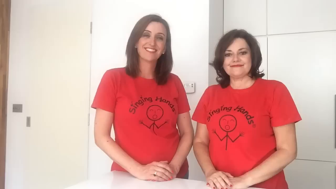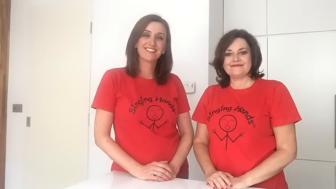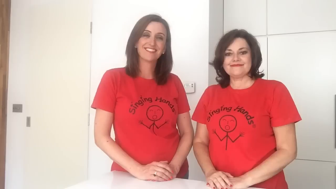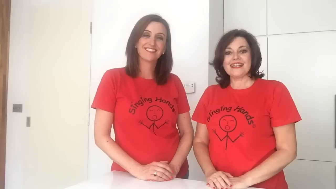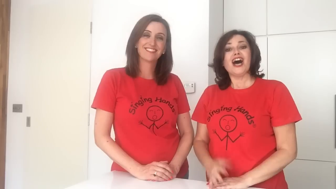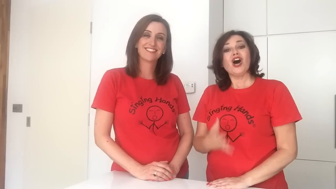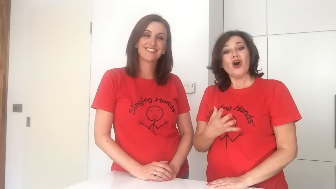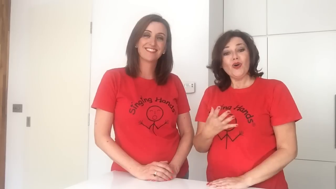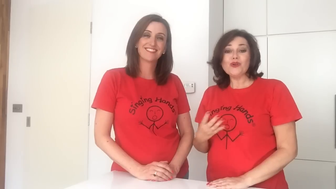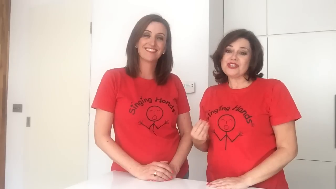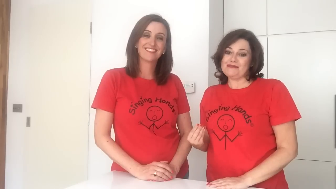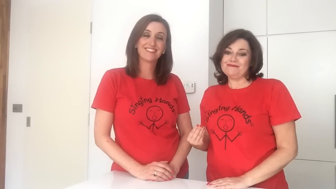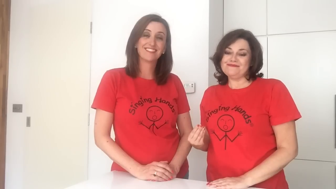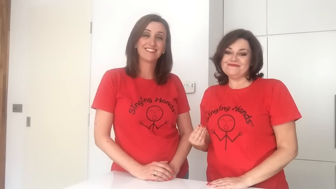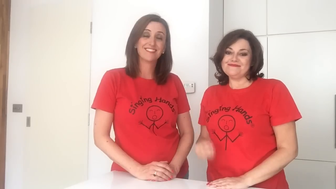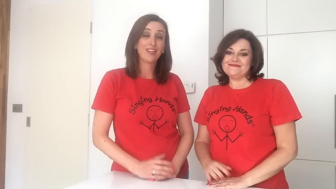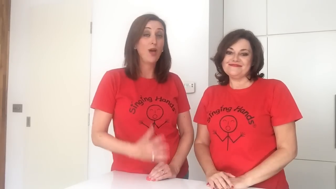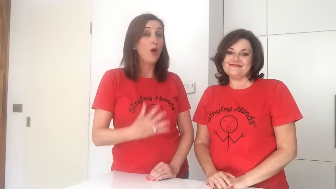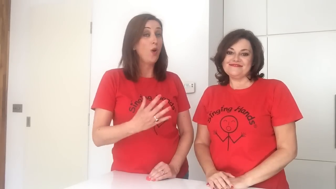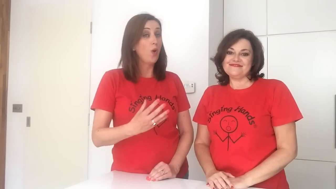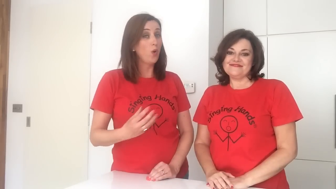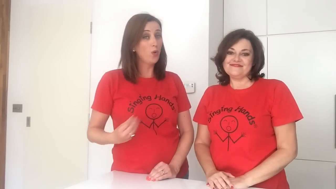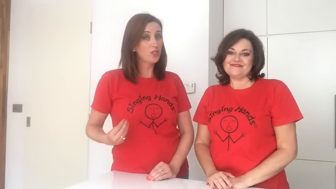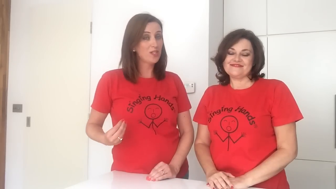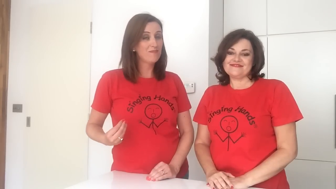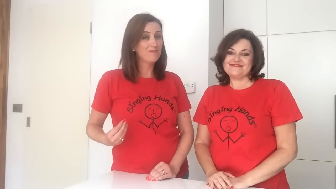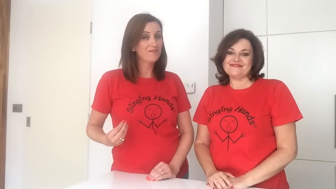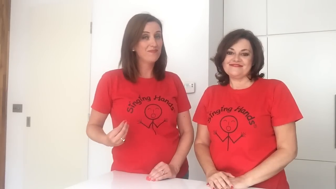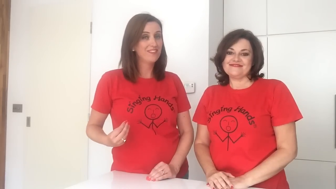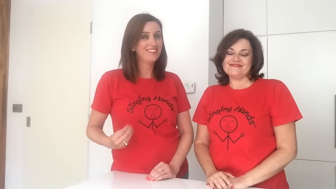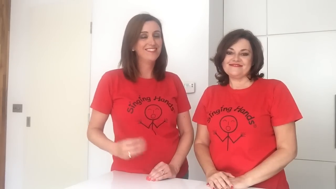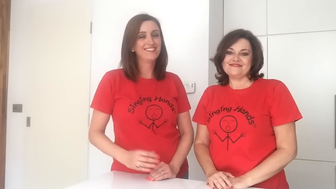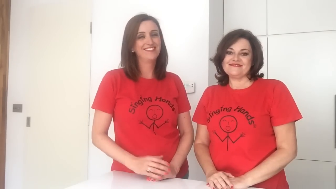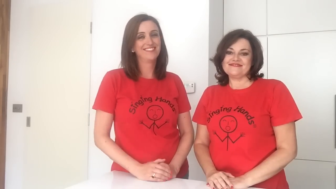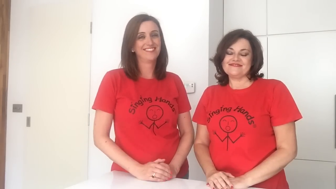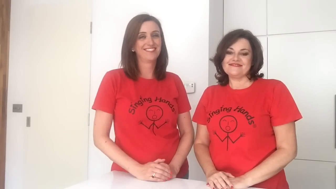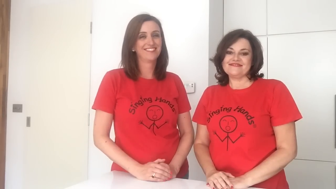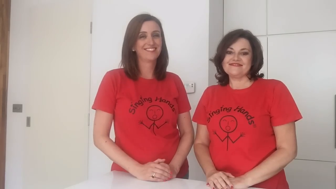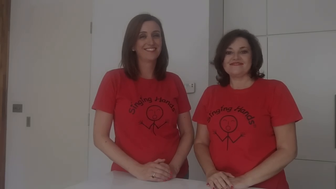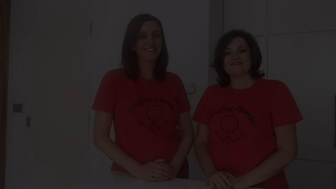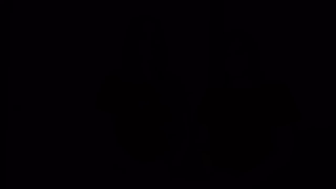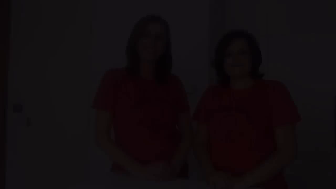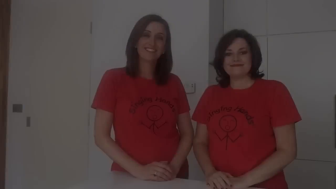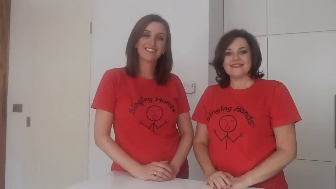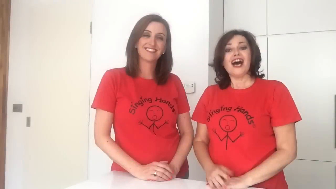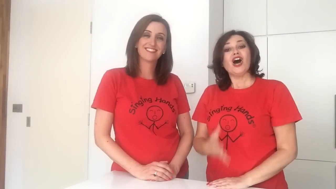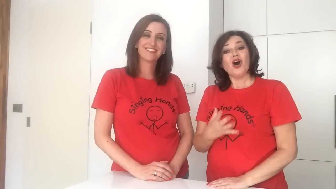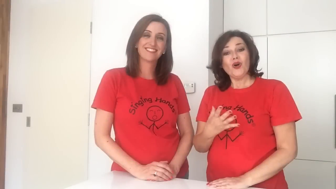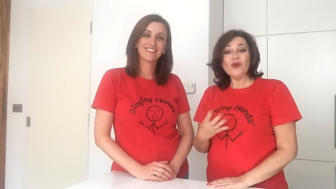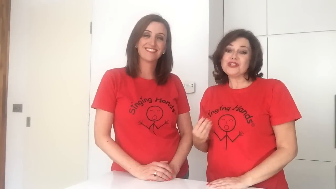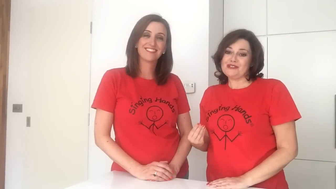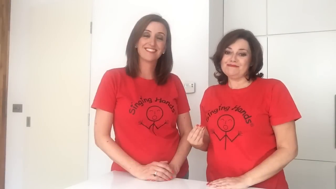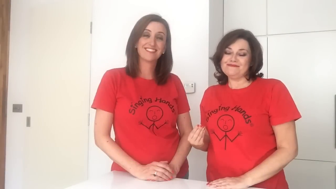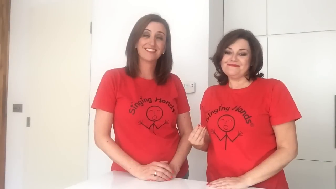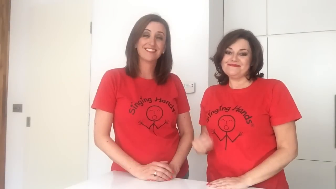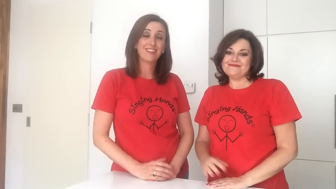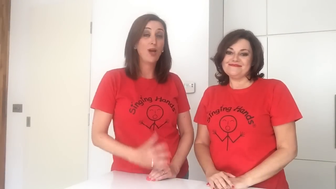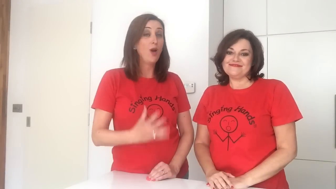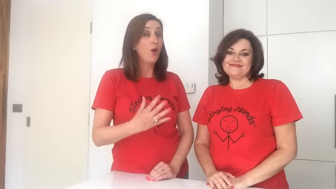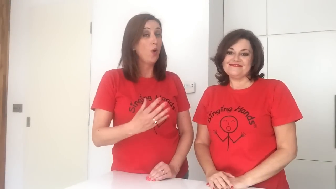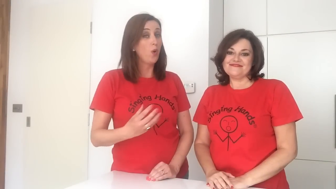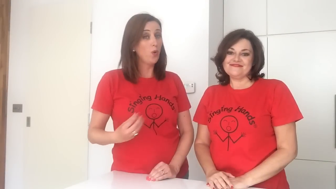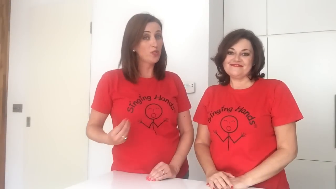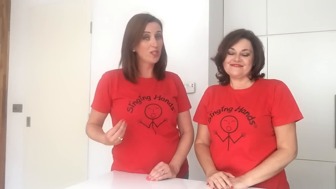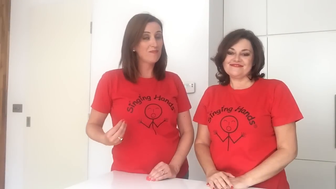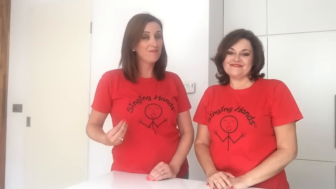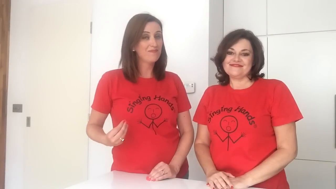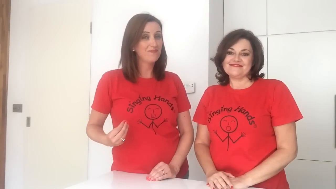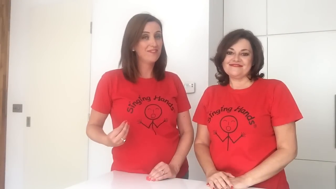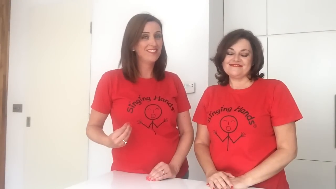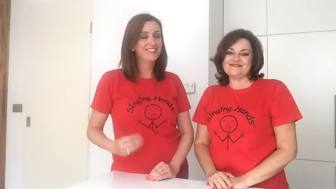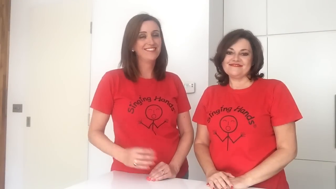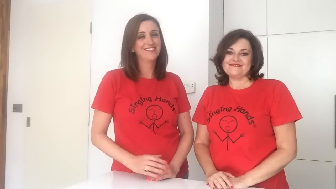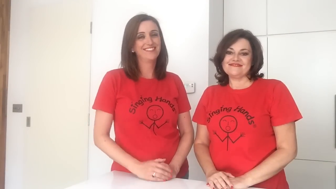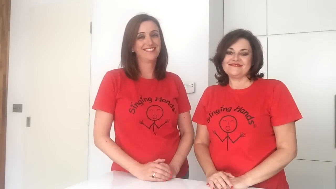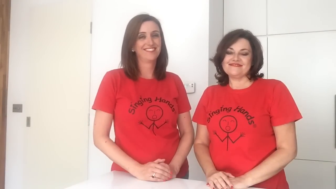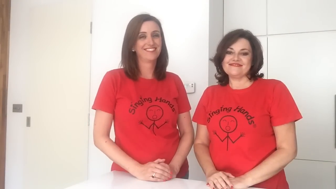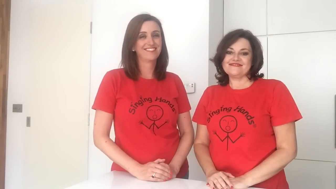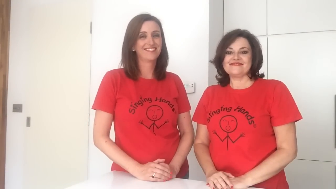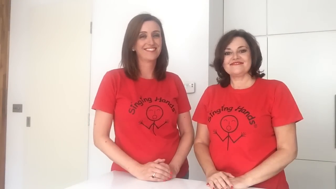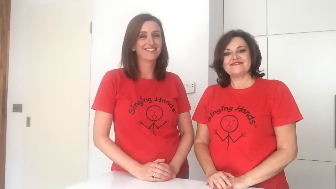AUTUMN